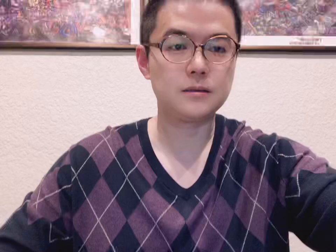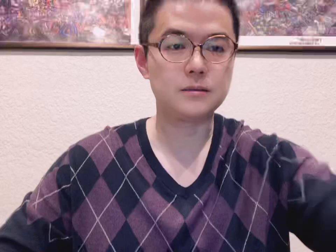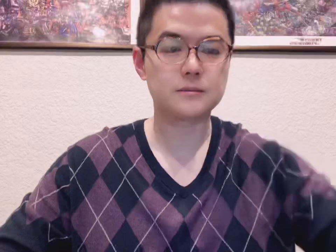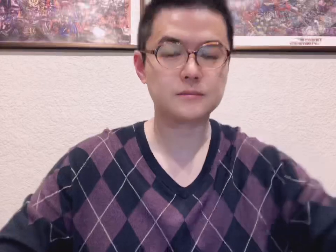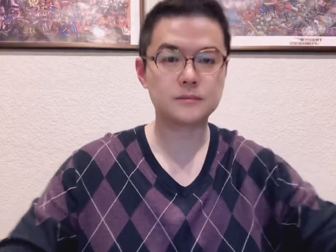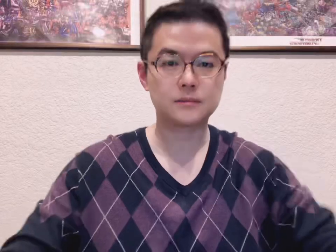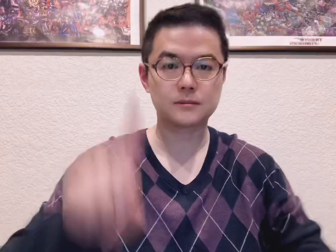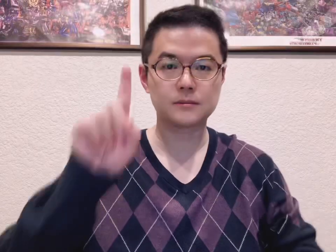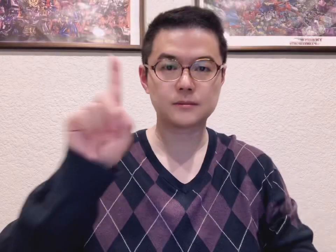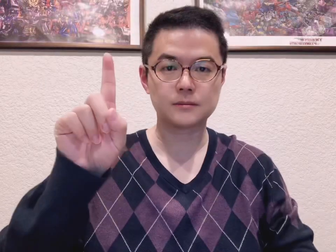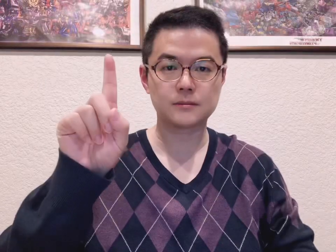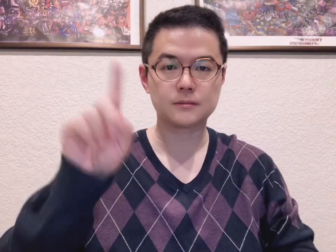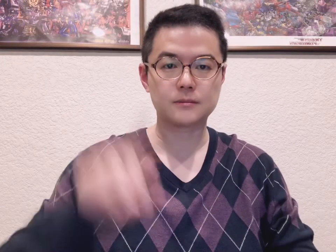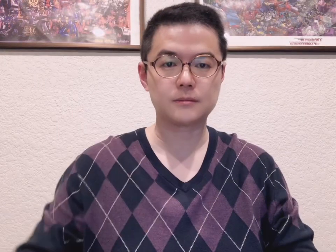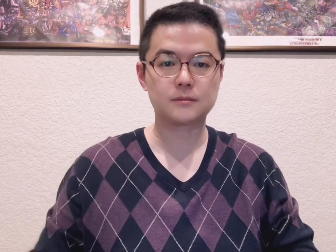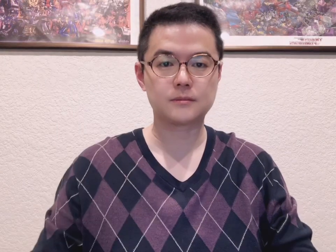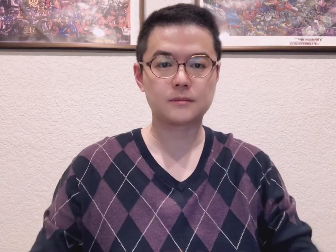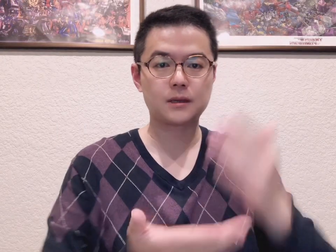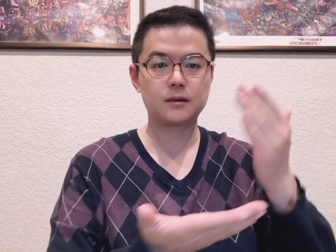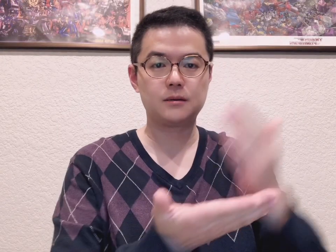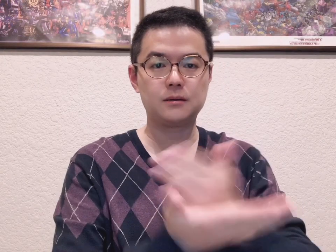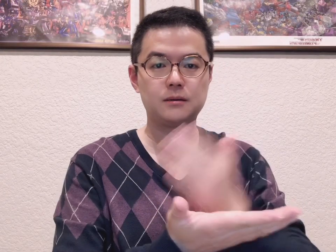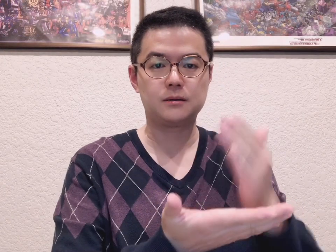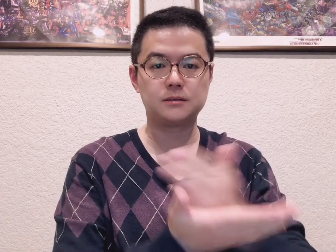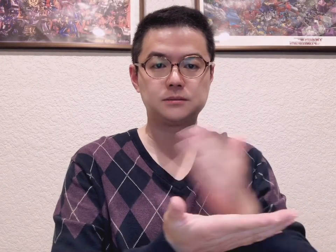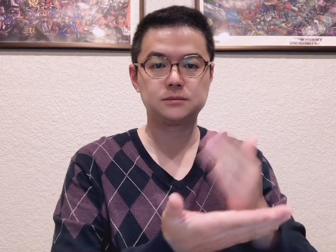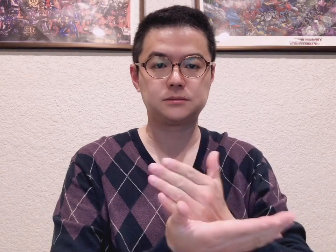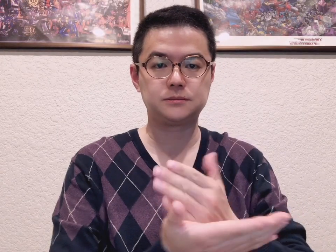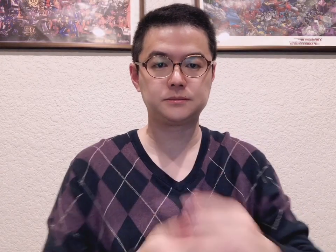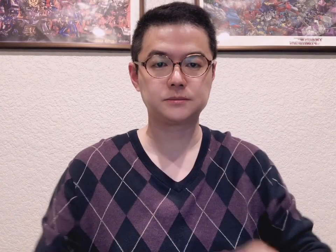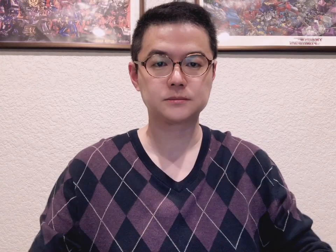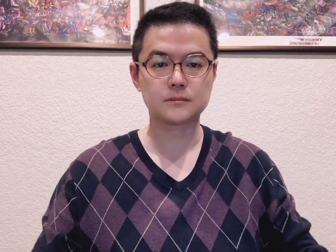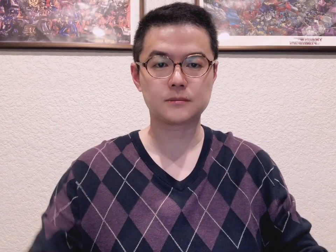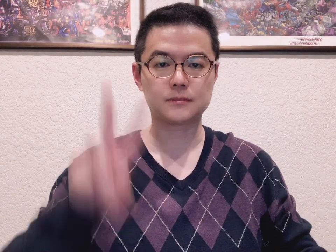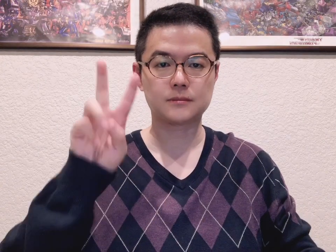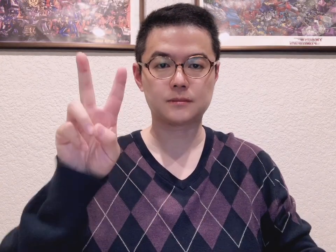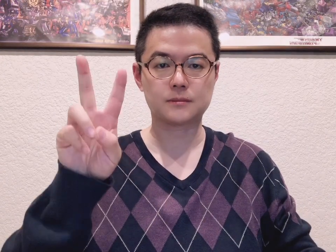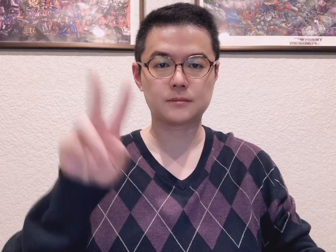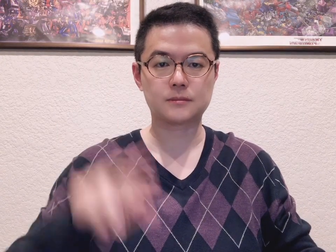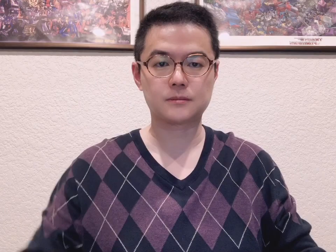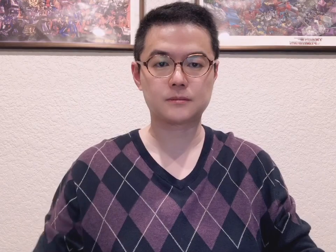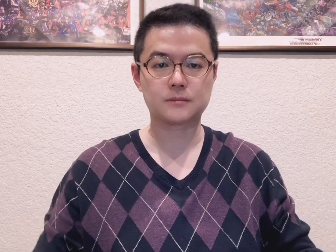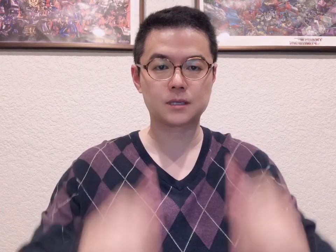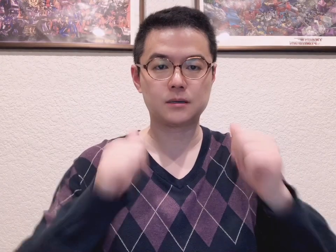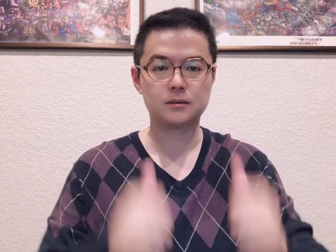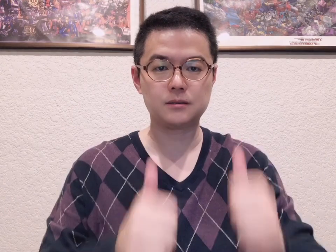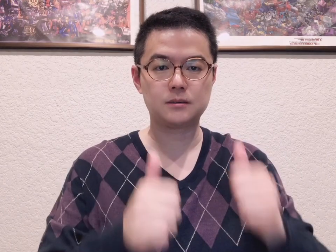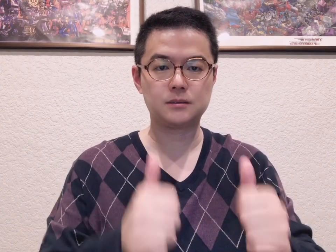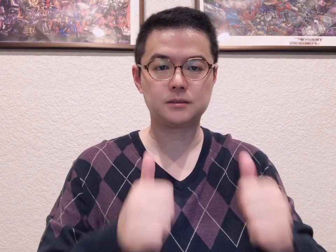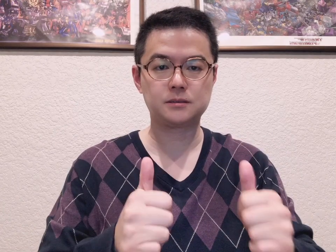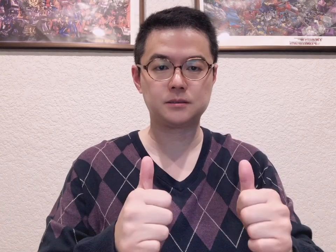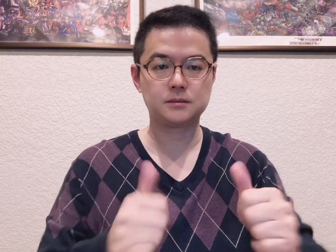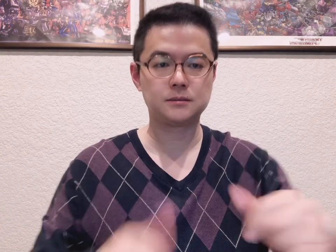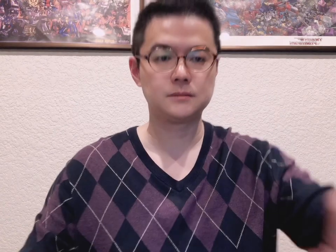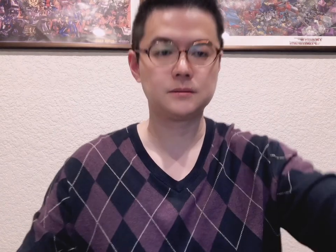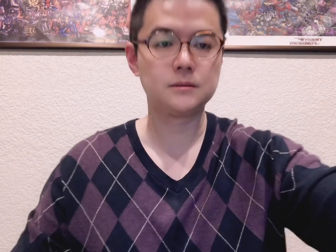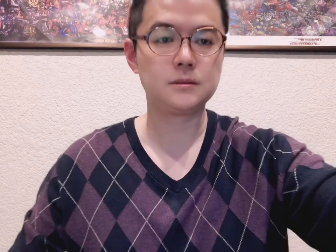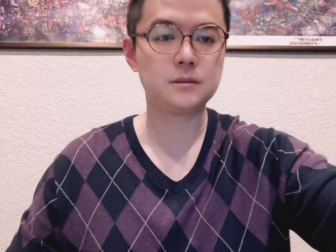Exam, Test